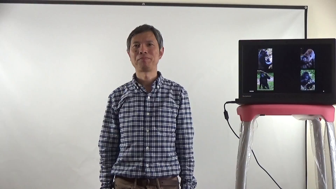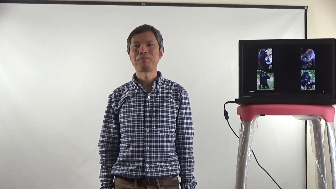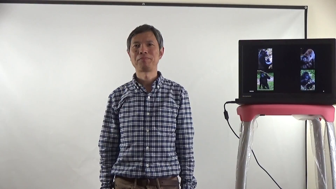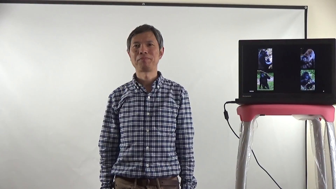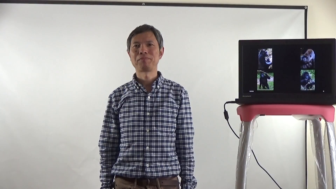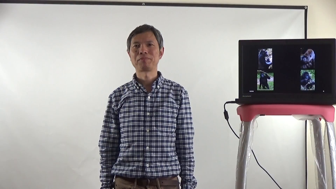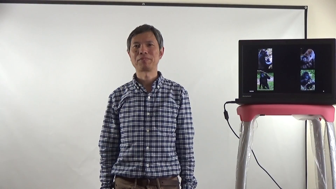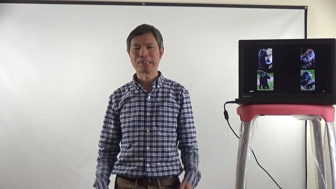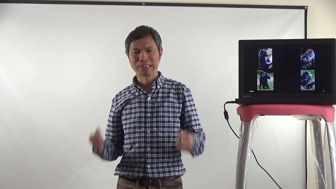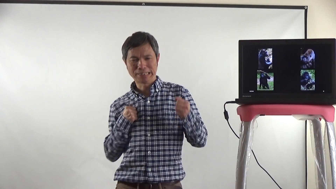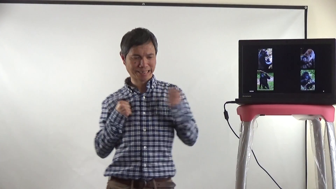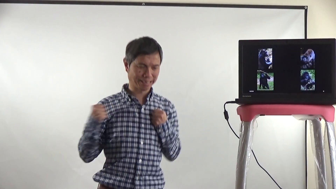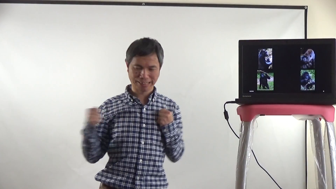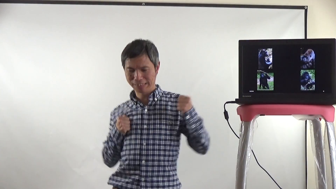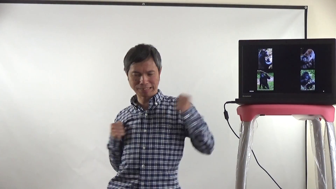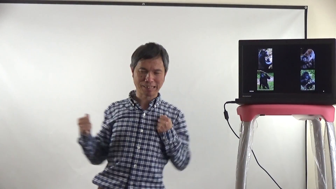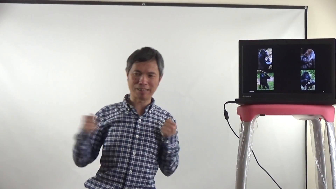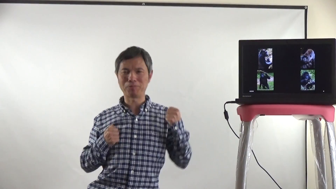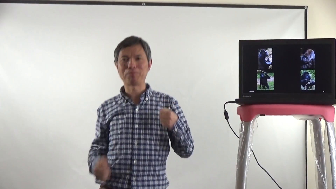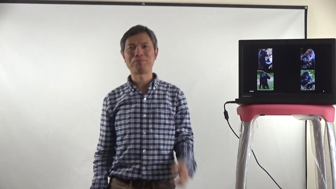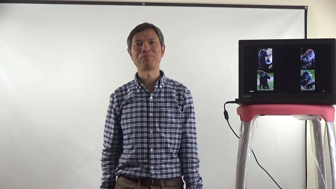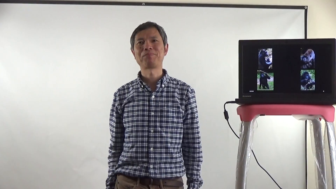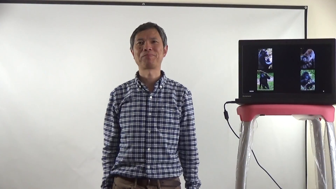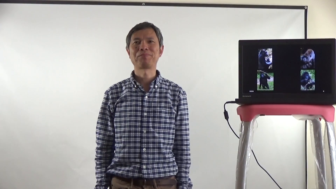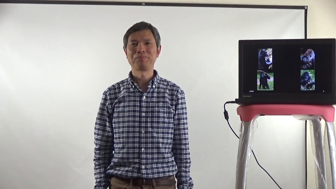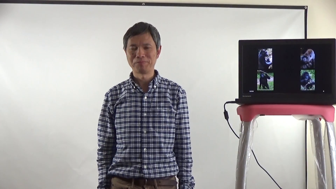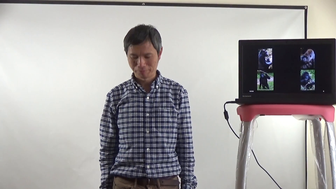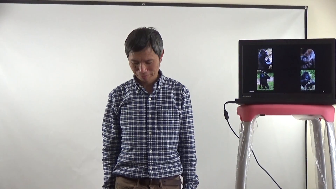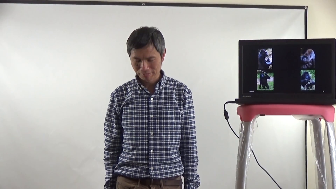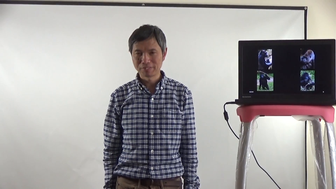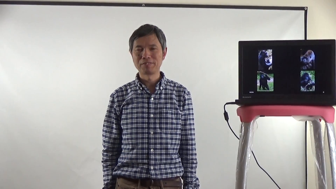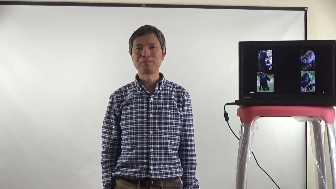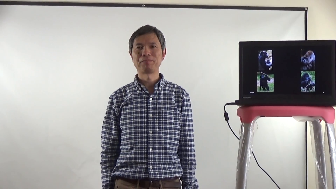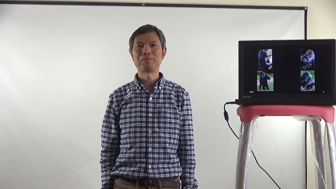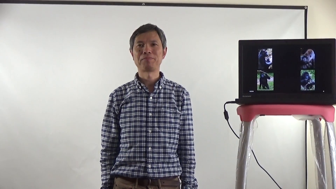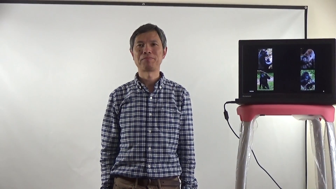gorilla